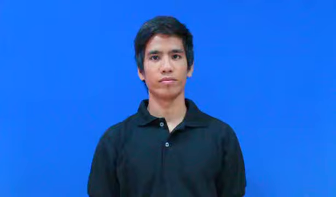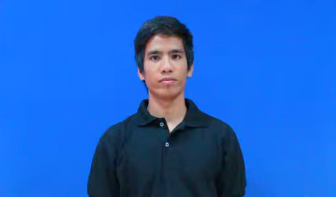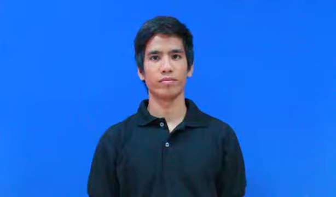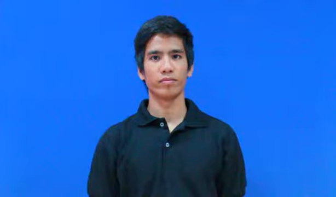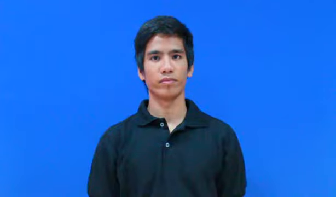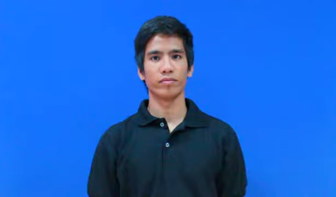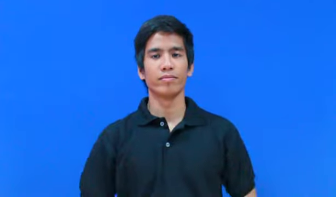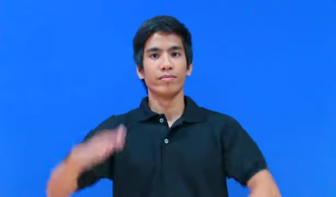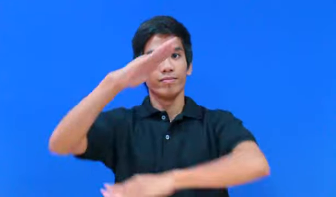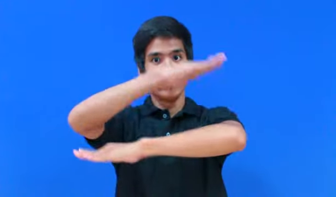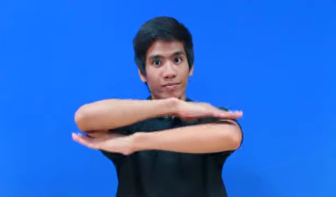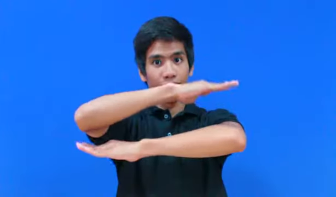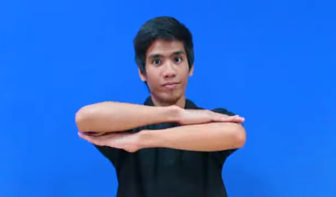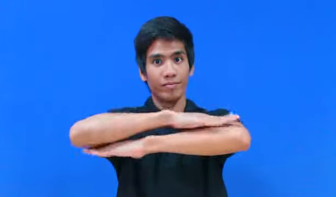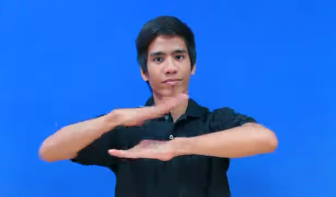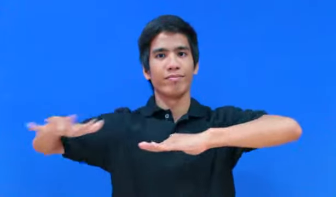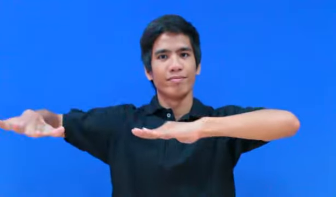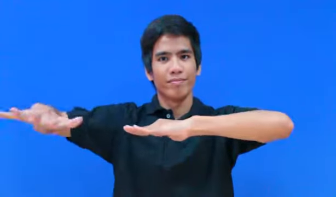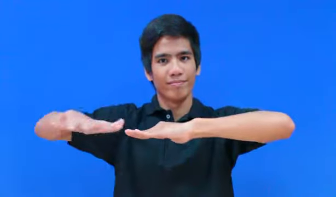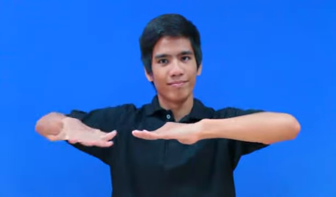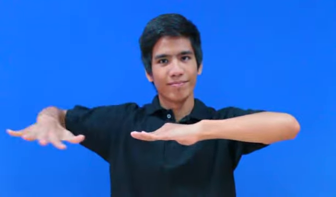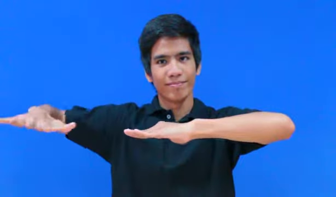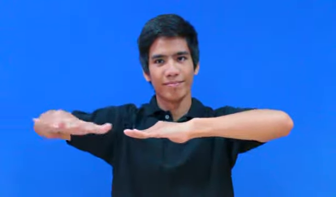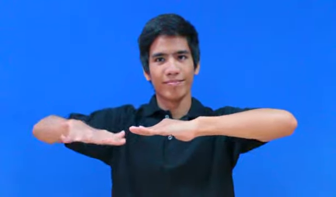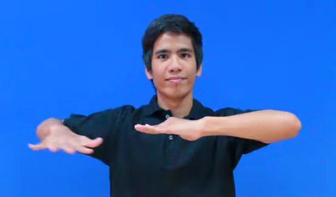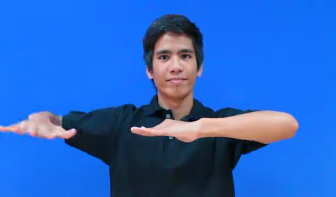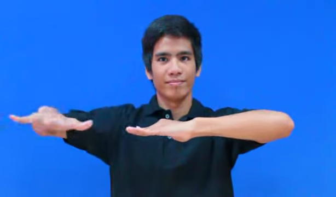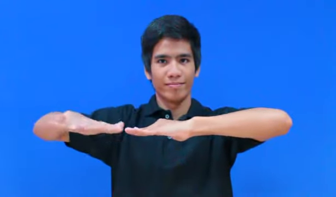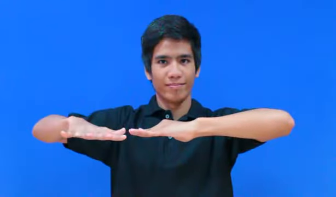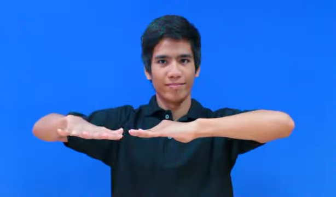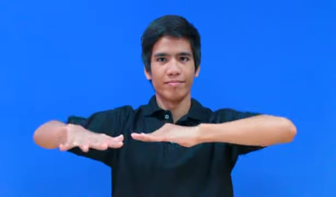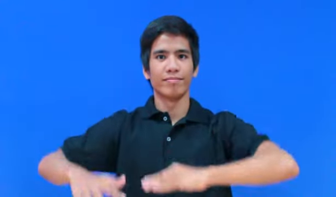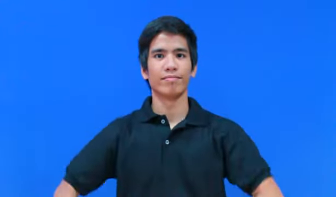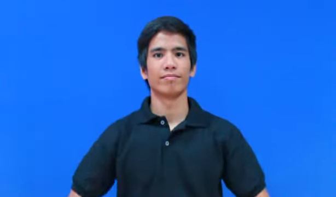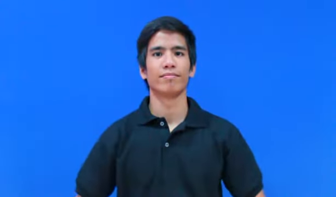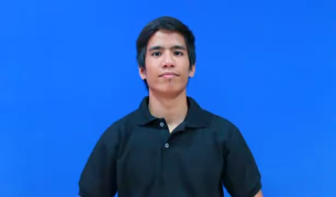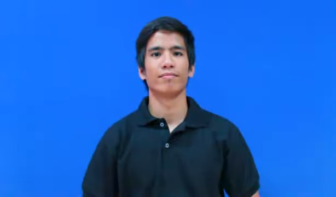Tableside